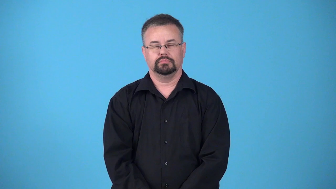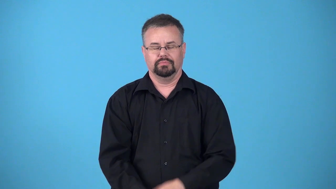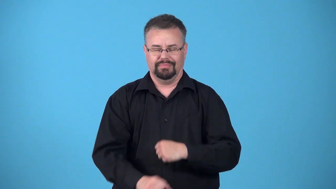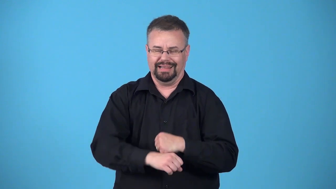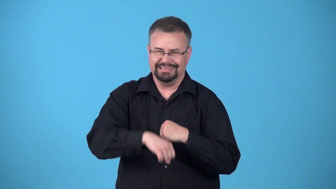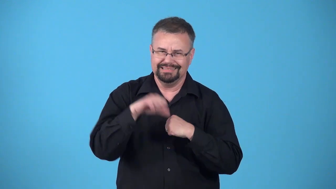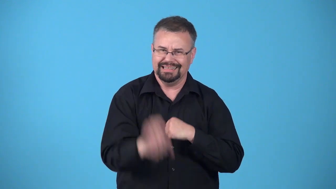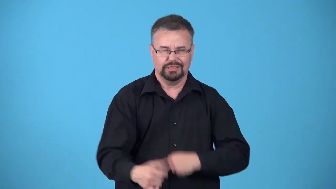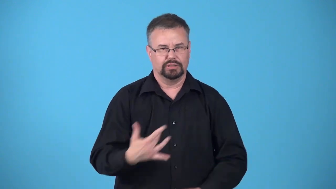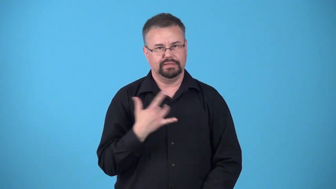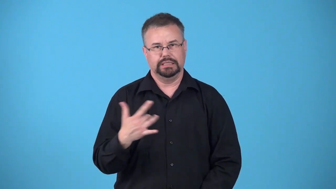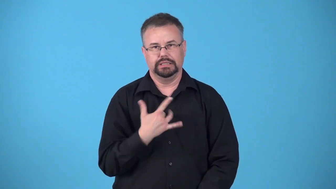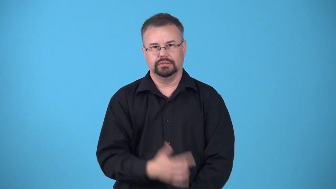lay it on thick